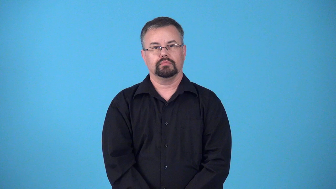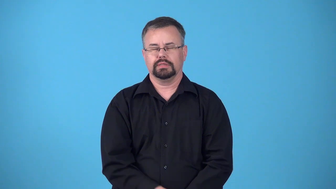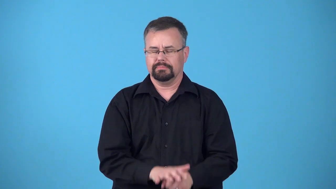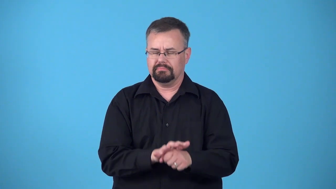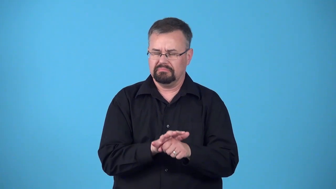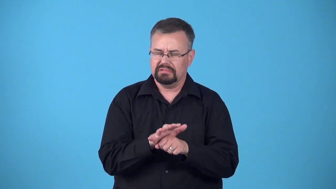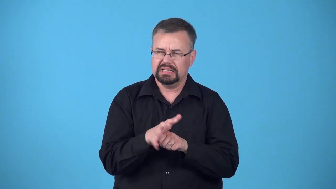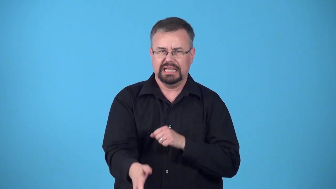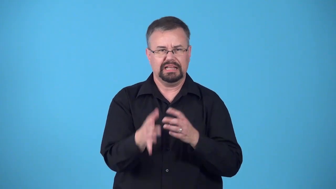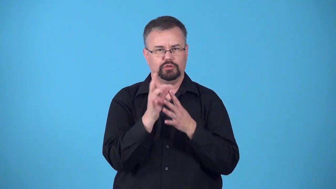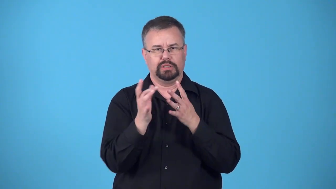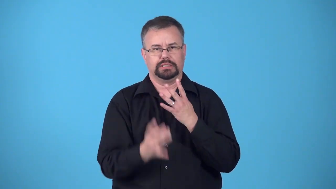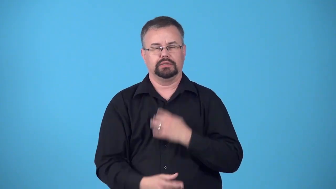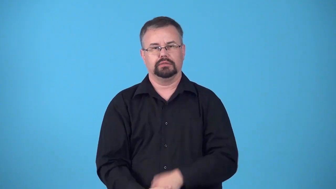plenty of other fish in the sea